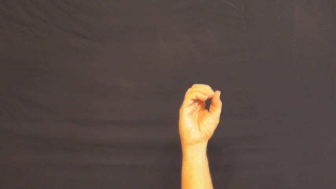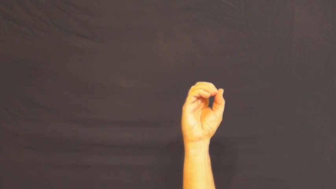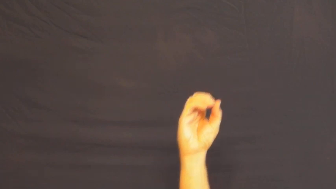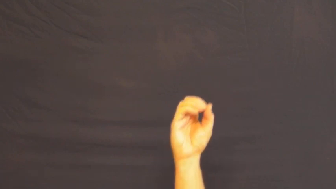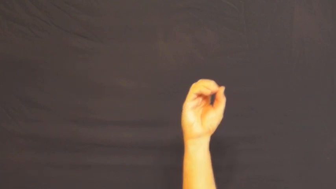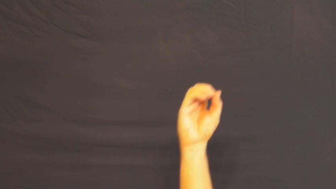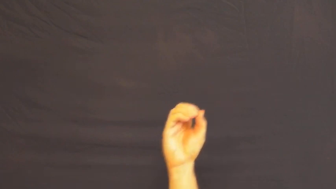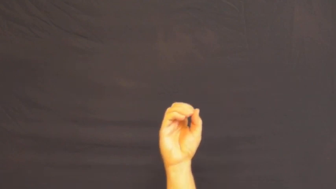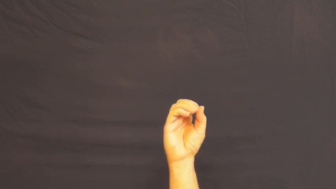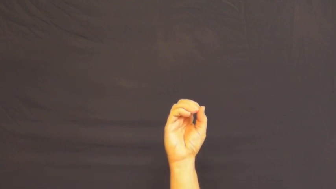Oakland,CA,Owatonna,MN